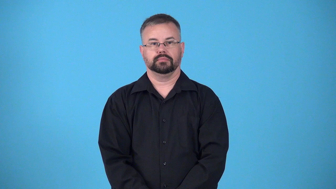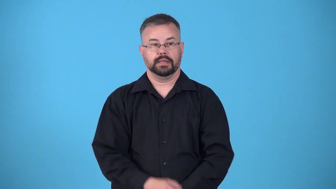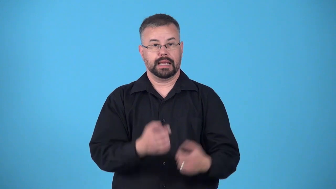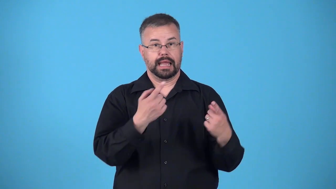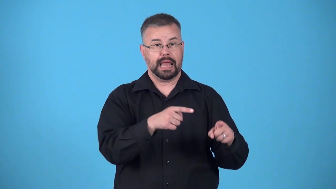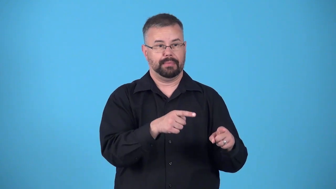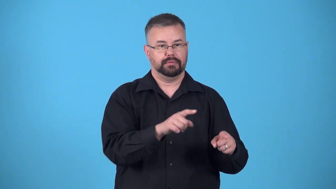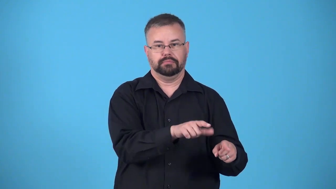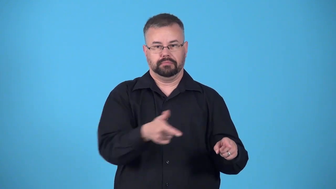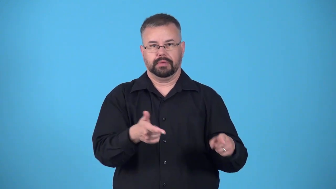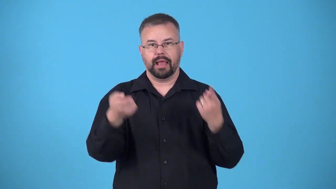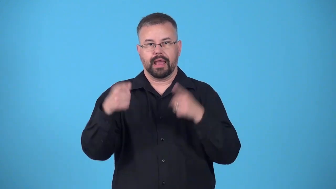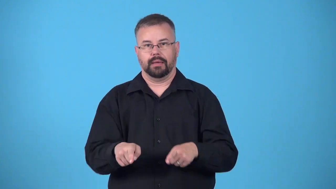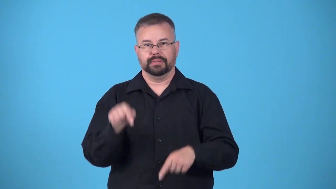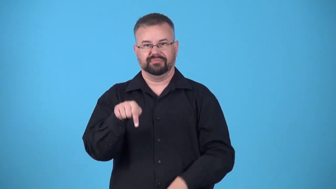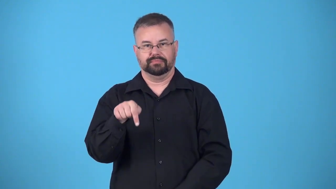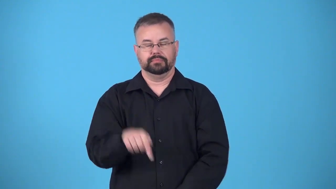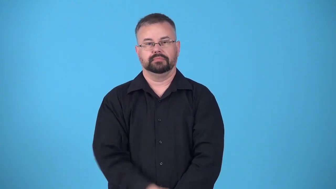secondary event